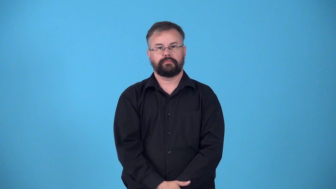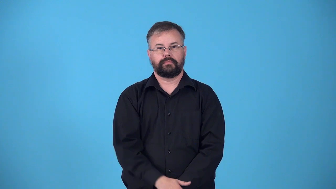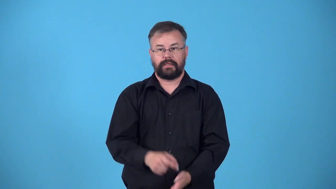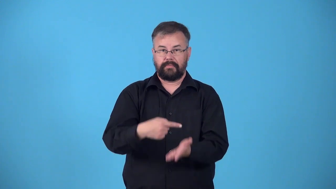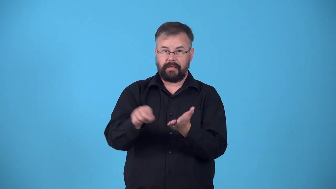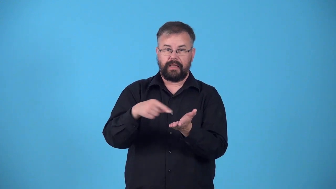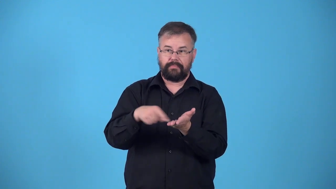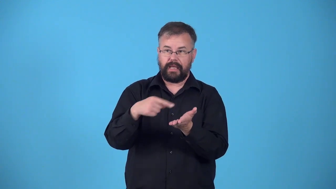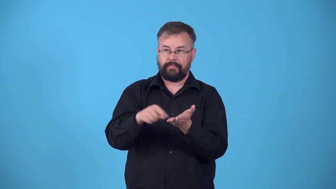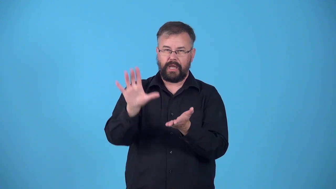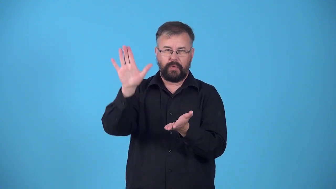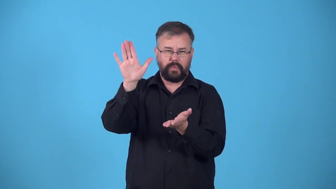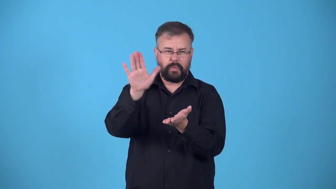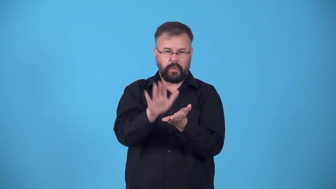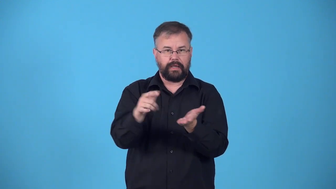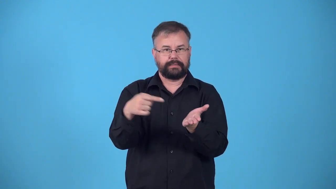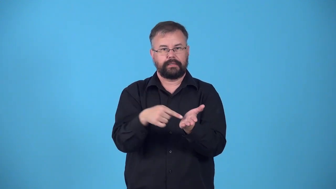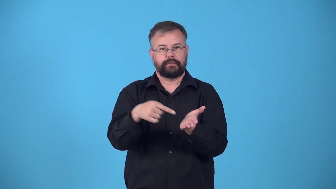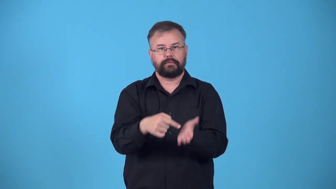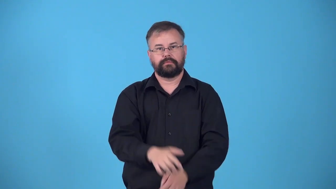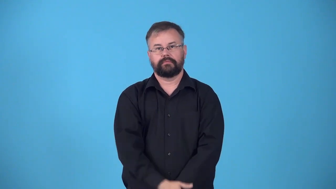pay down, buy down